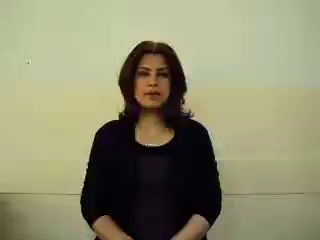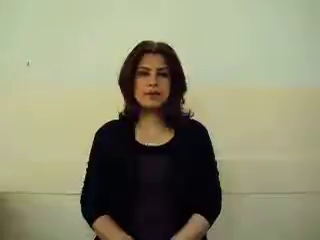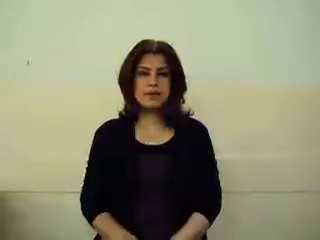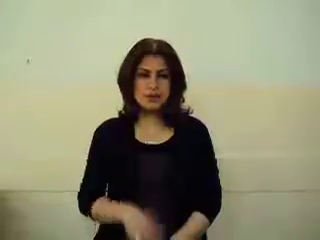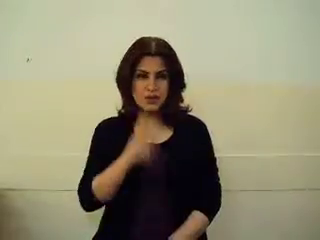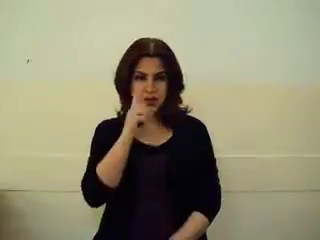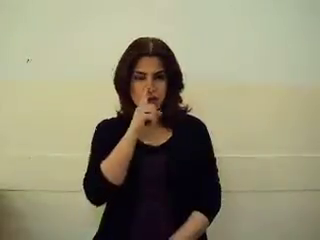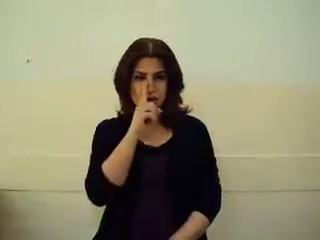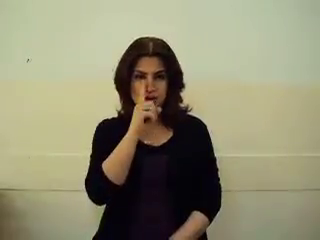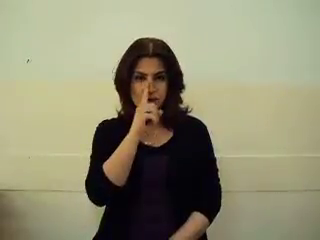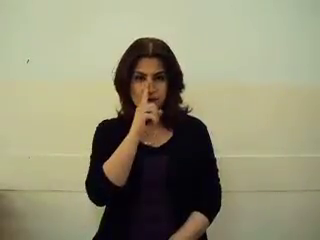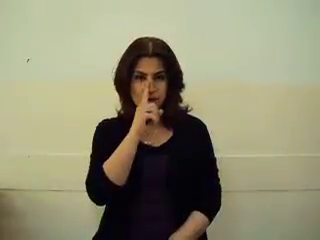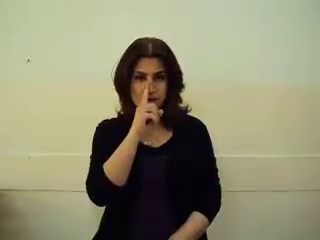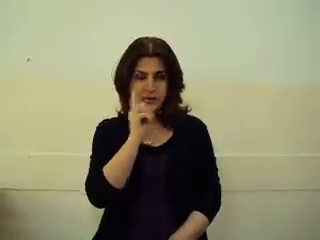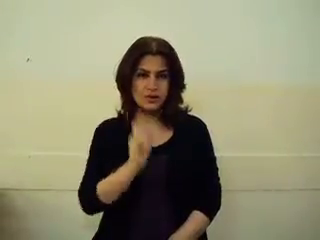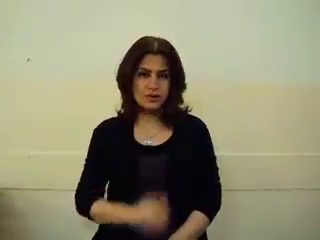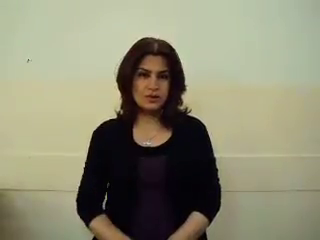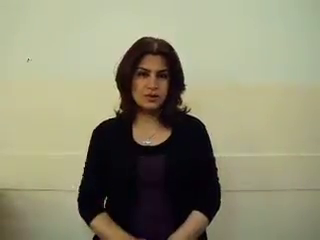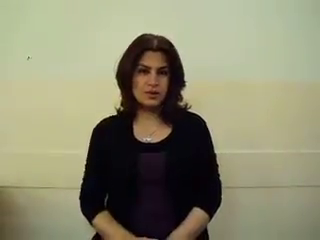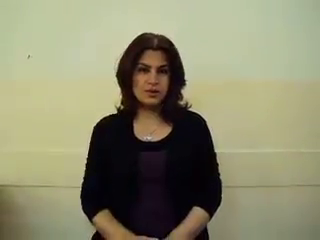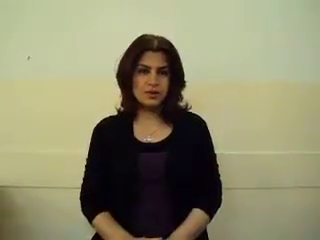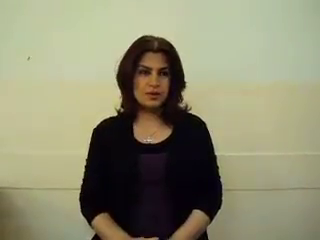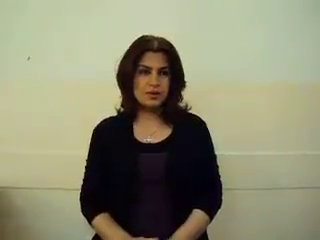girl